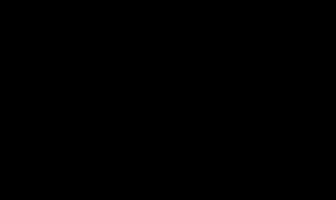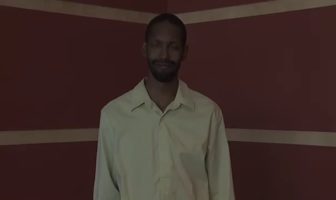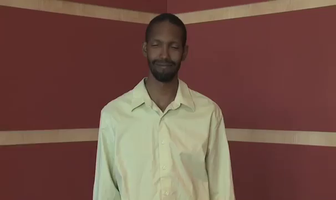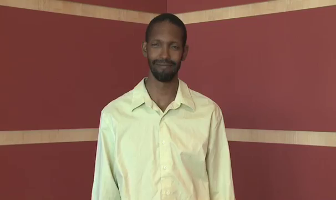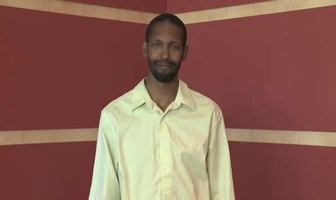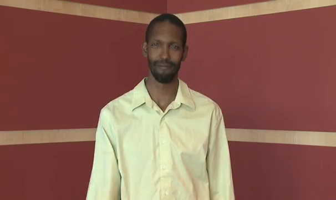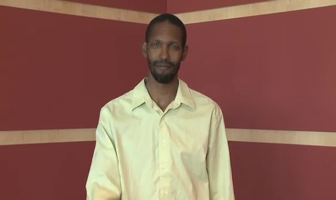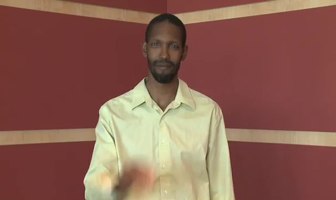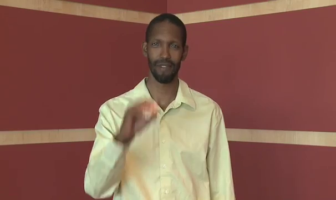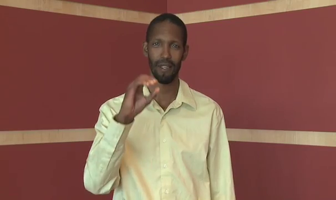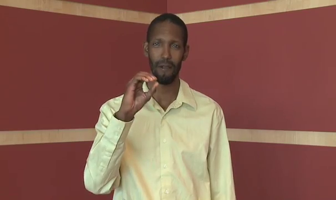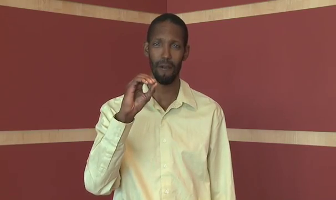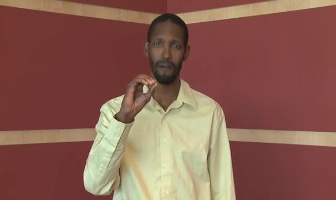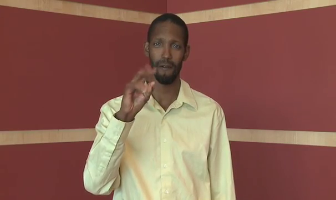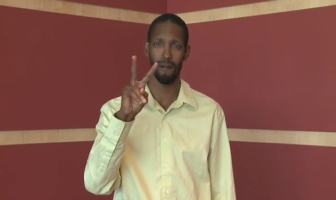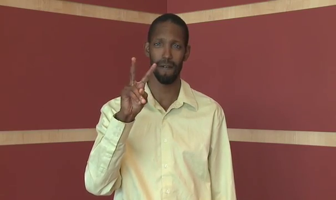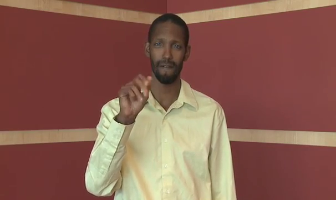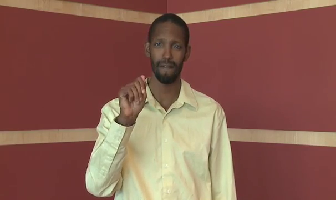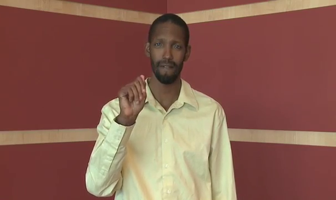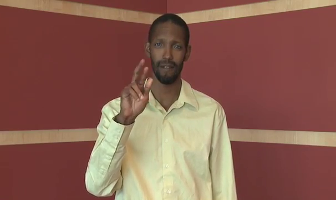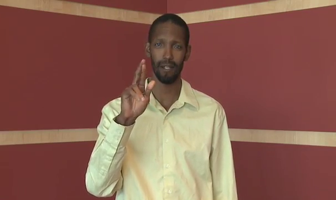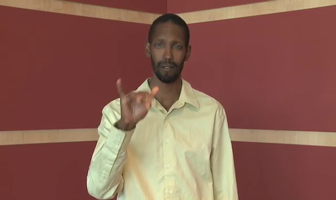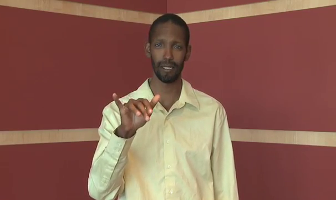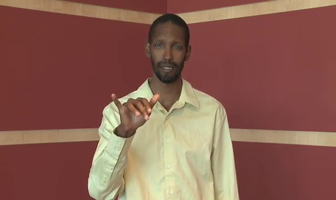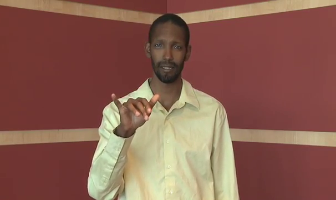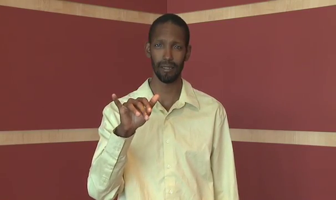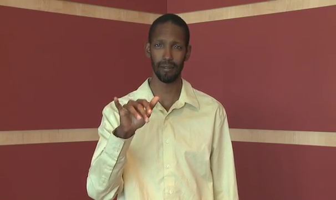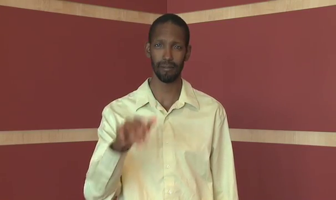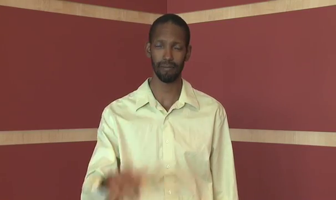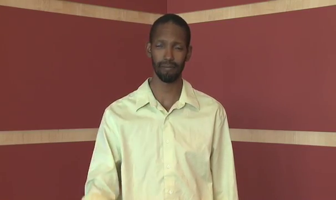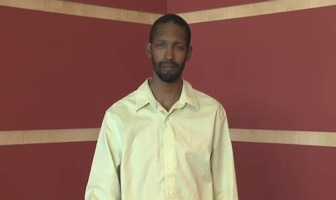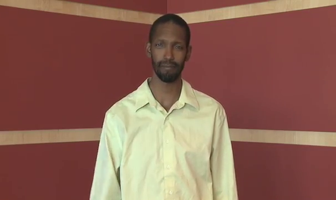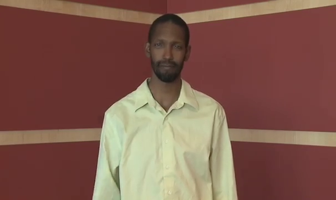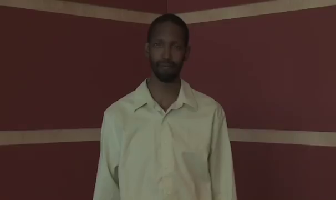Ovary